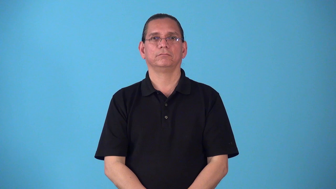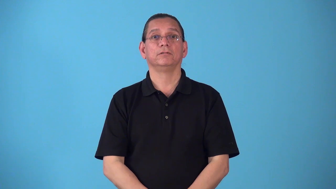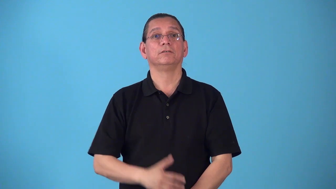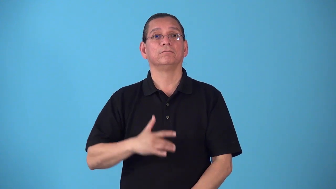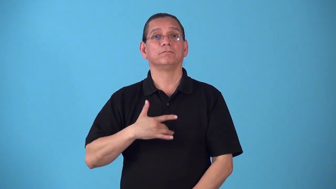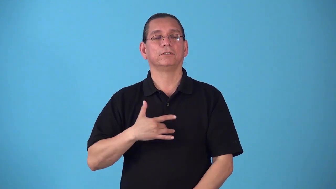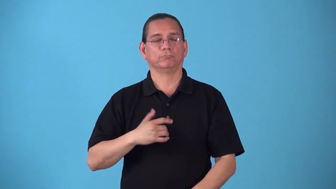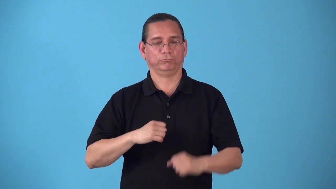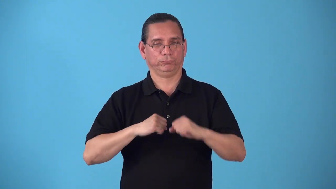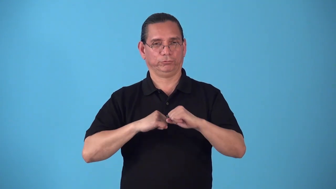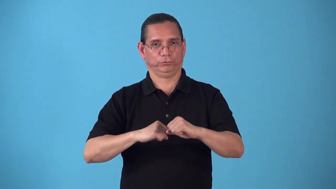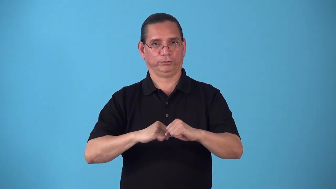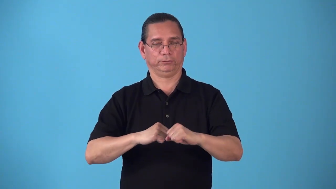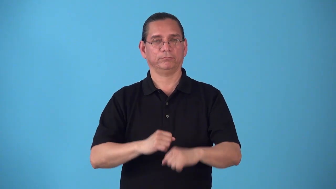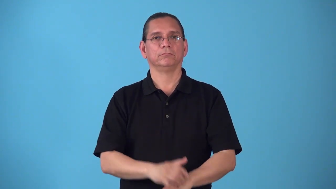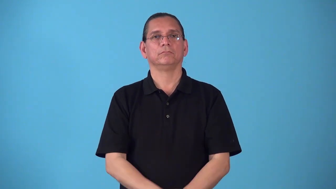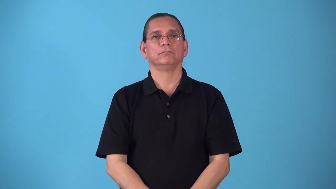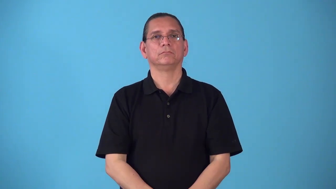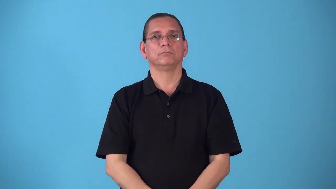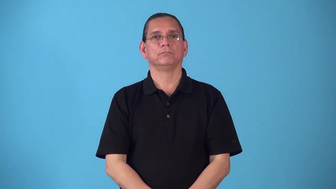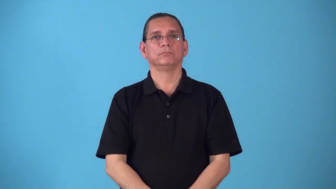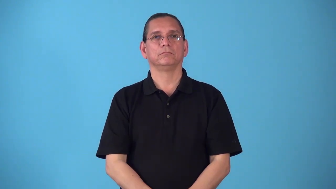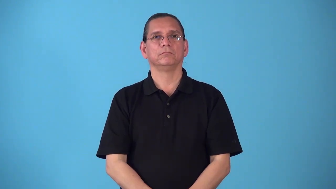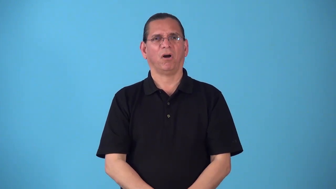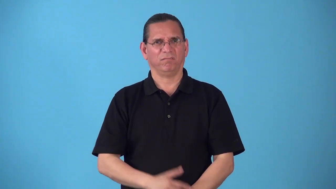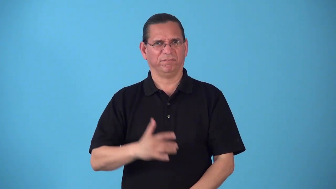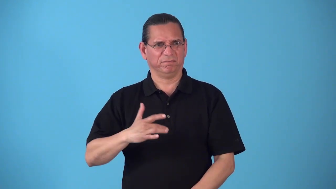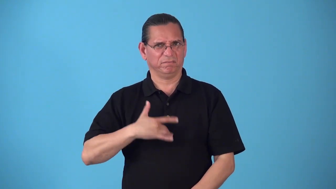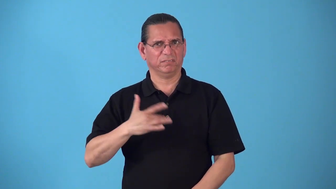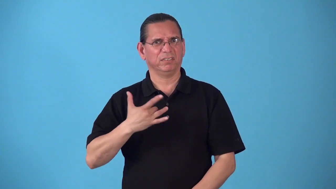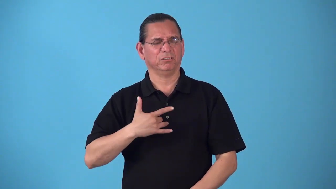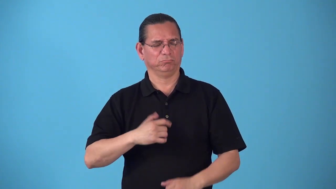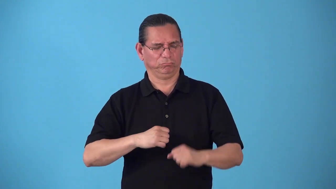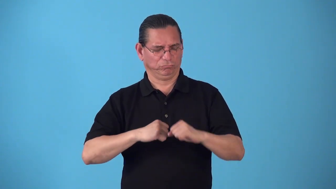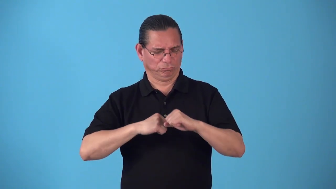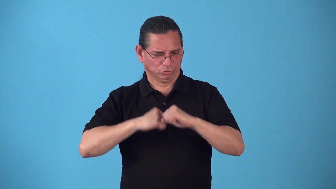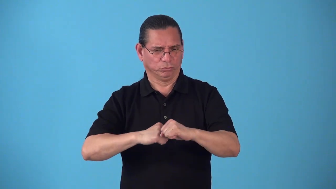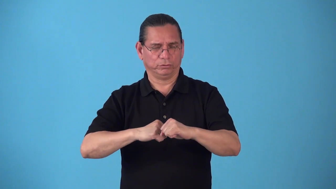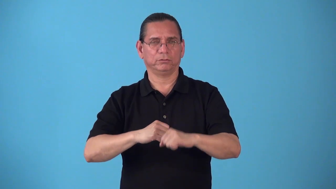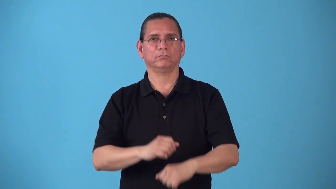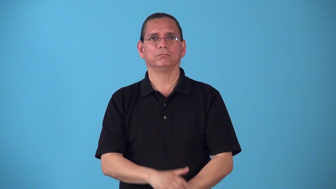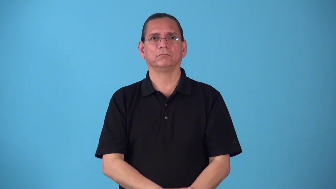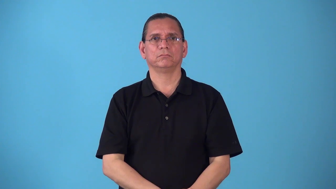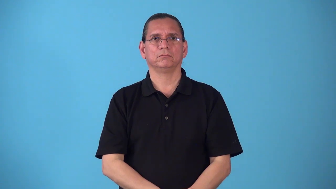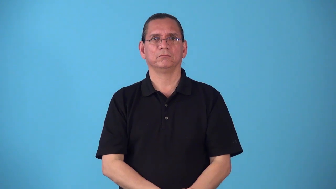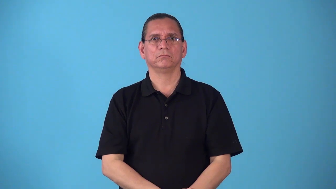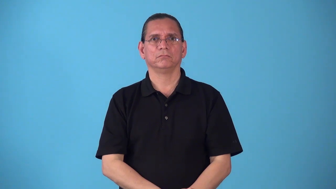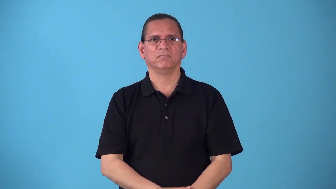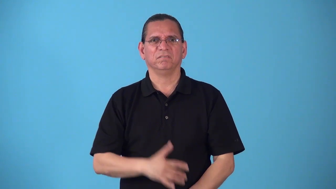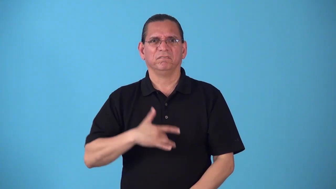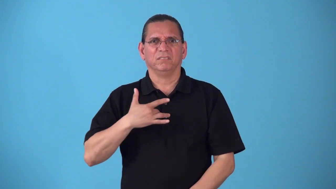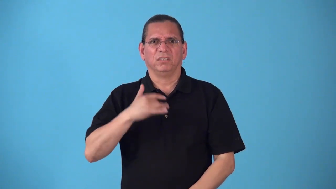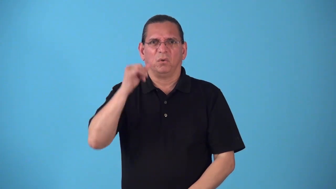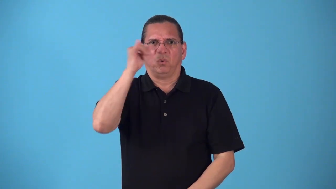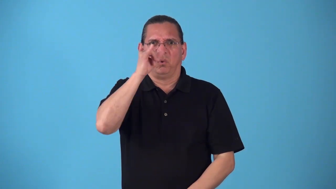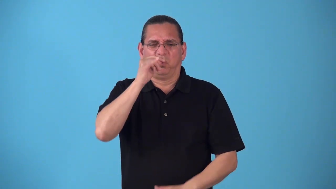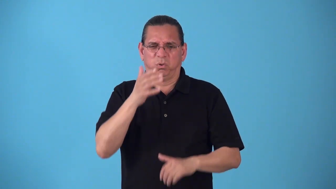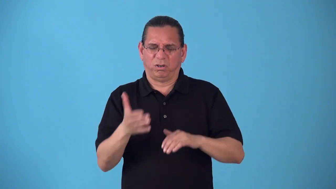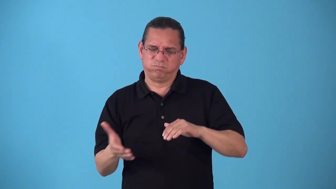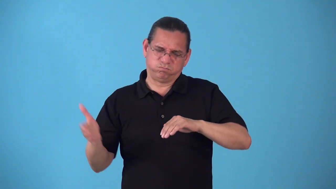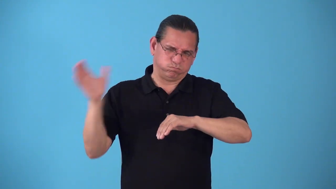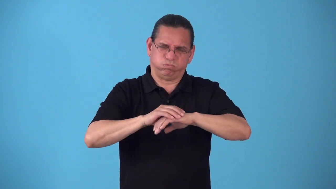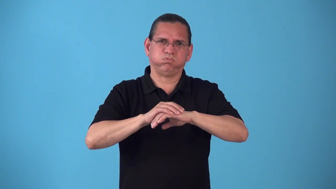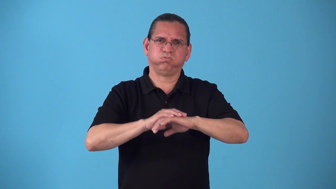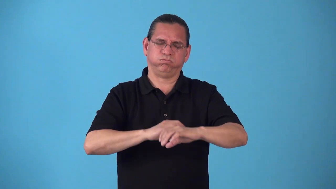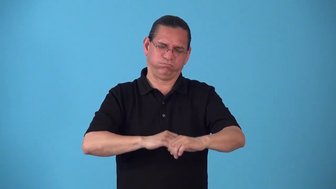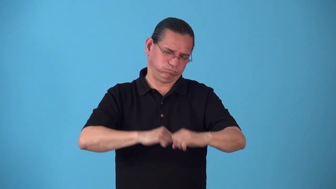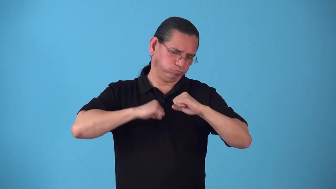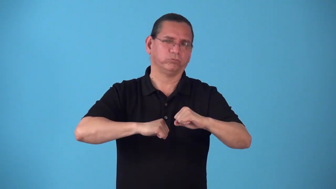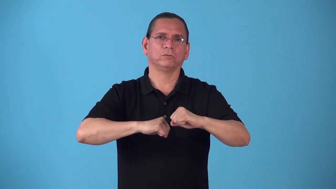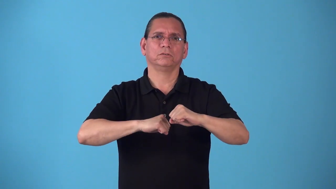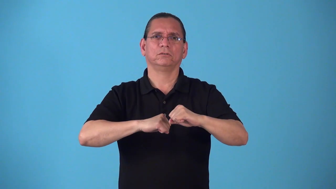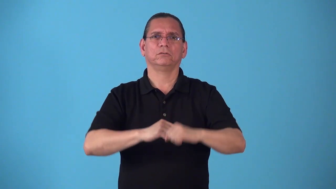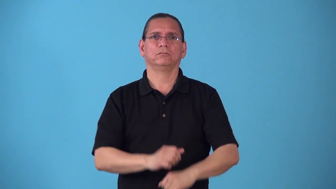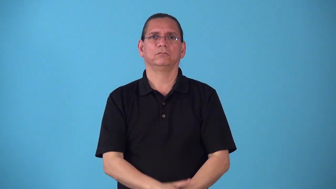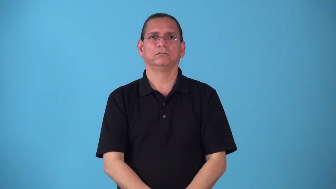secure,securer,securest-feels accepted